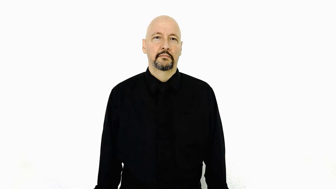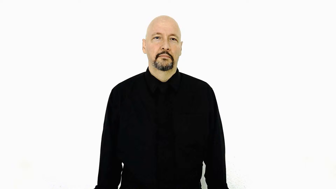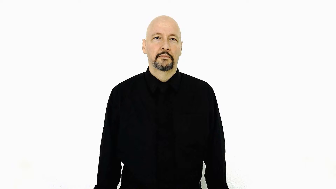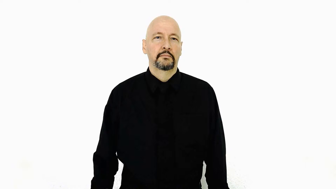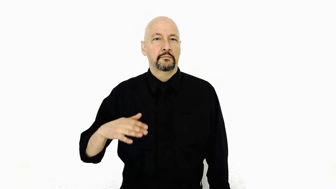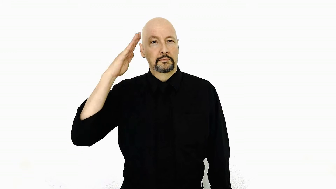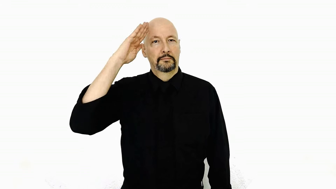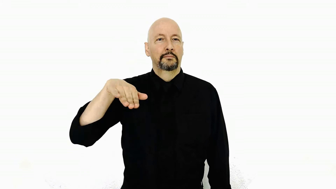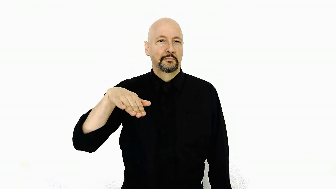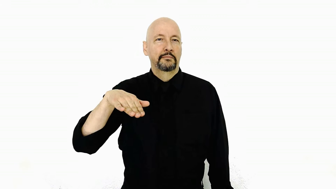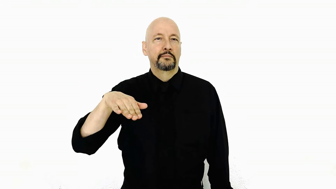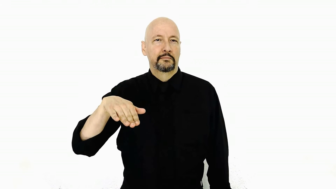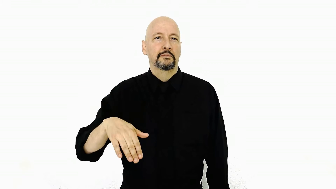know that